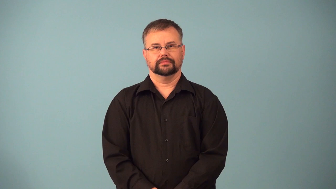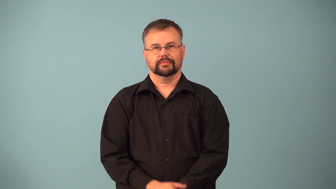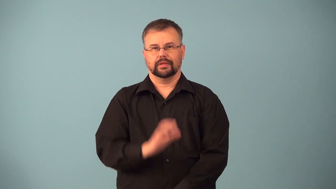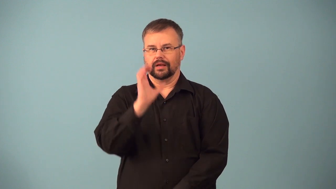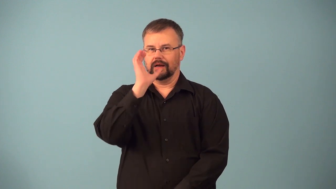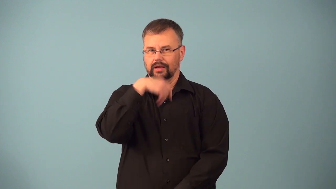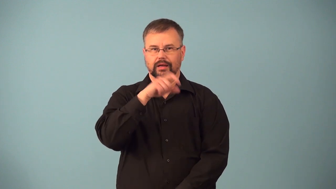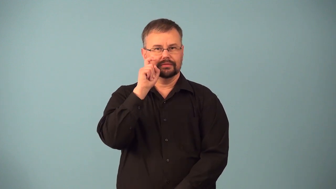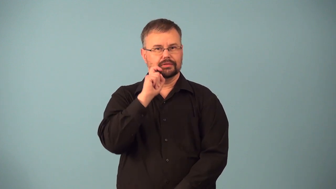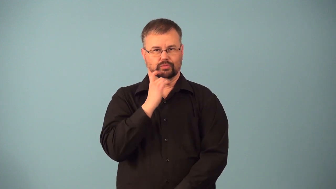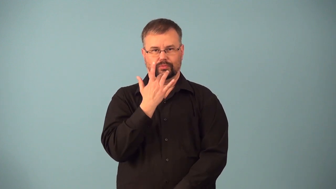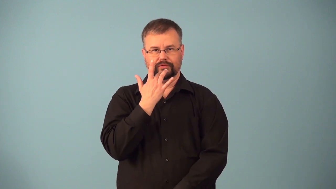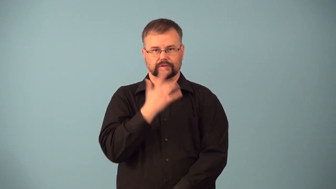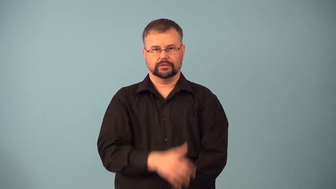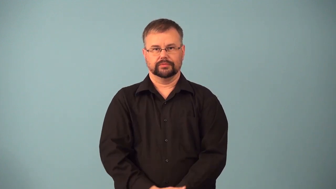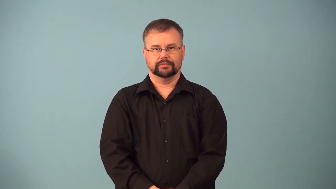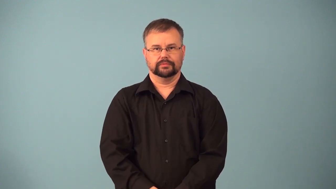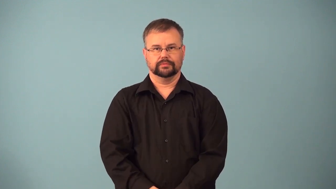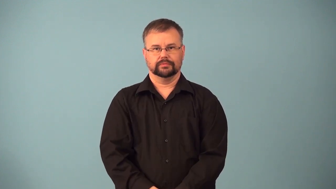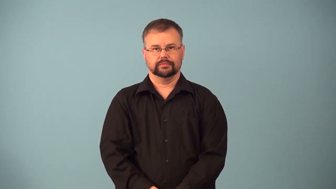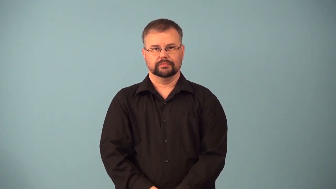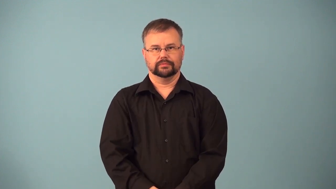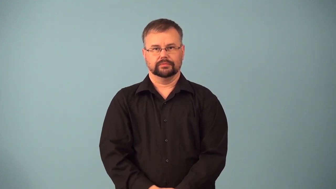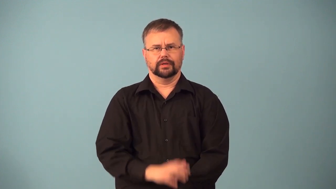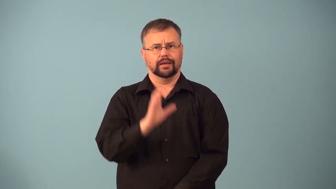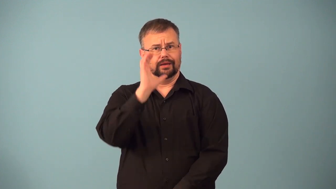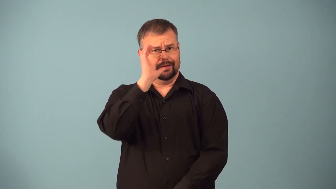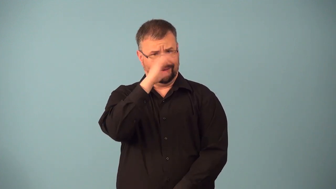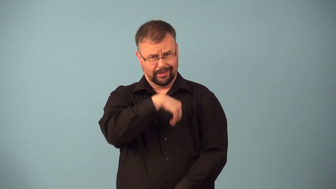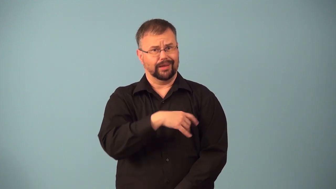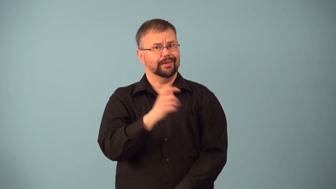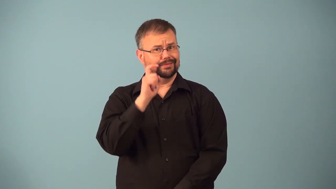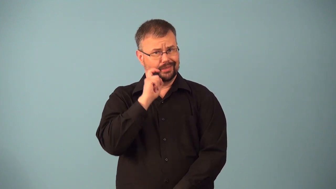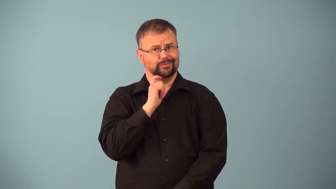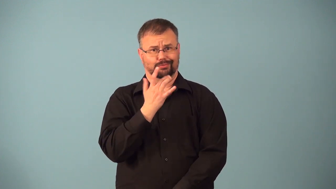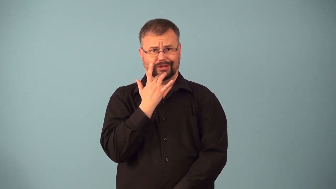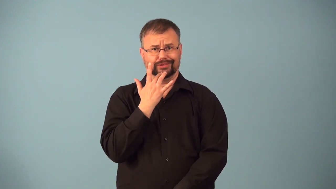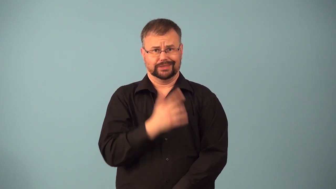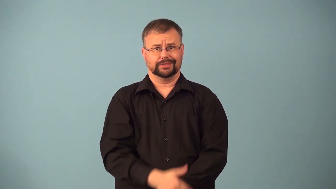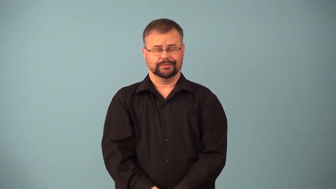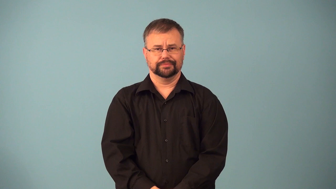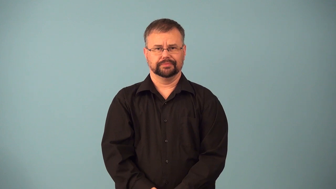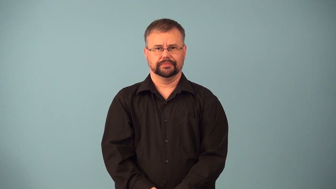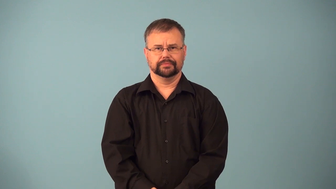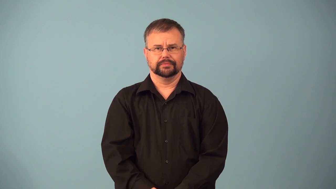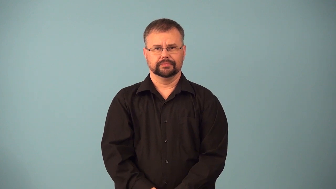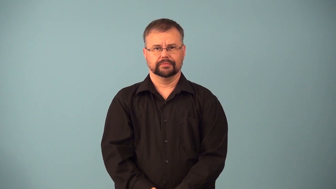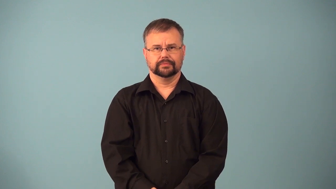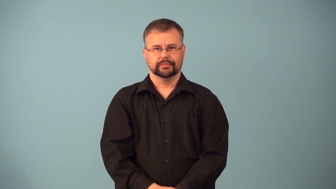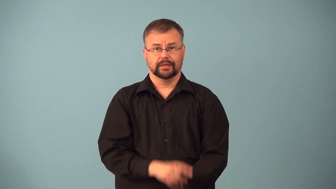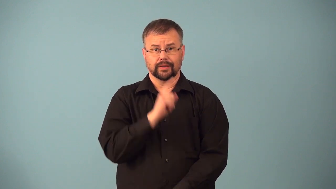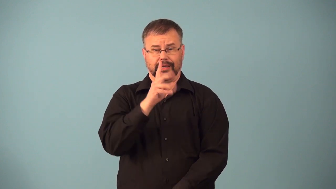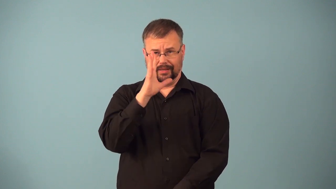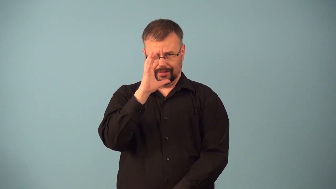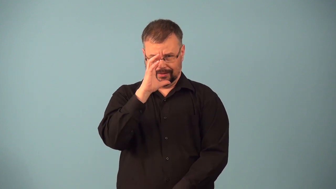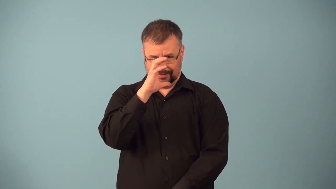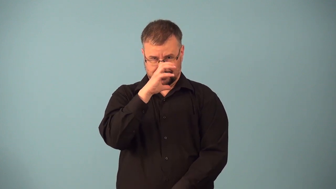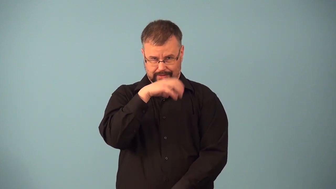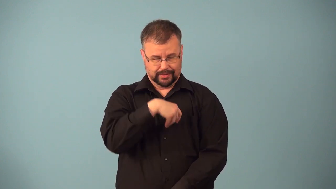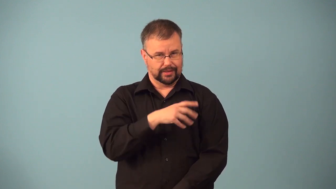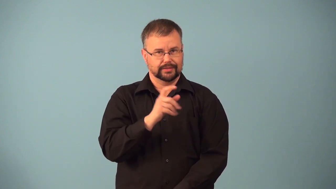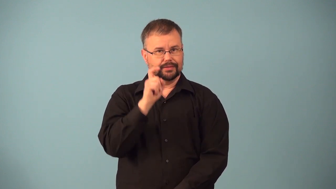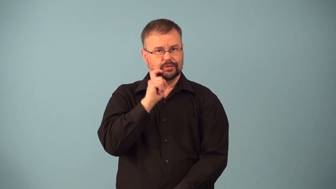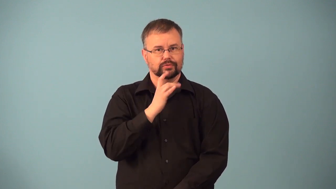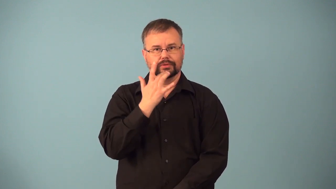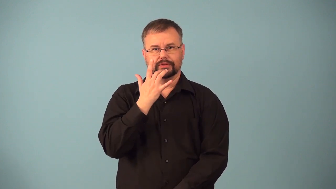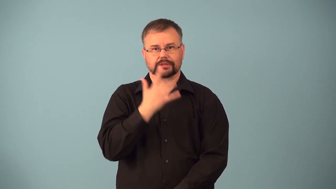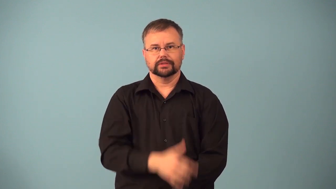kinky,kinkier,kinkiest